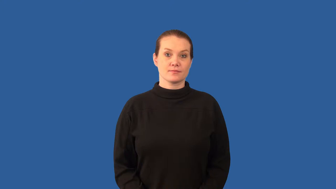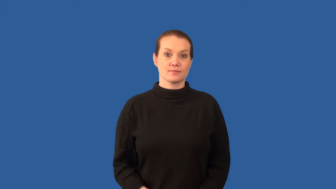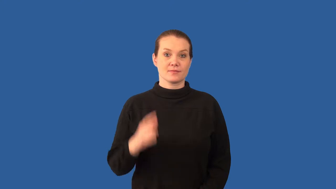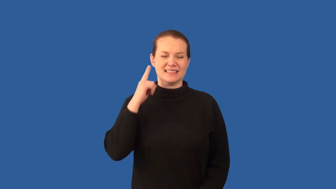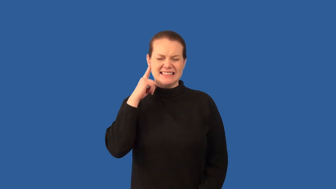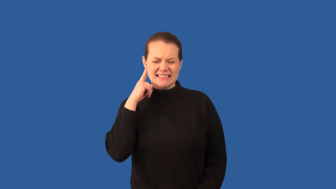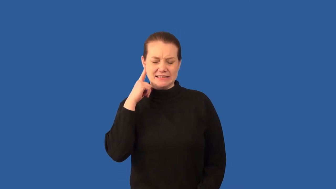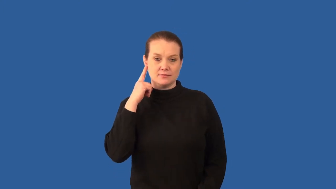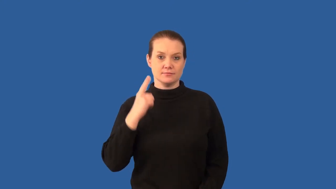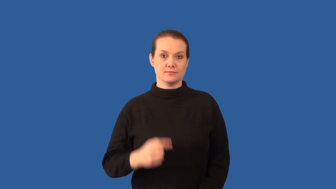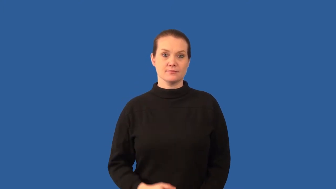dissonant-sound